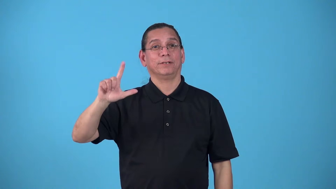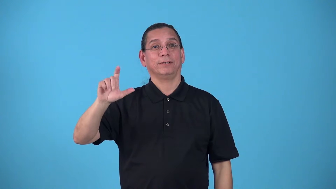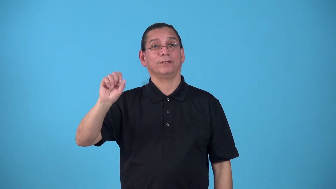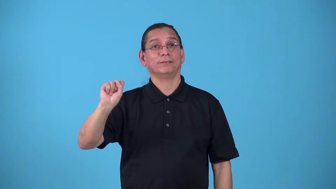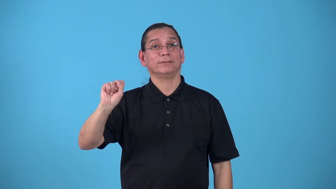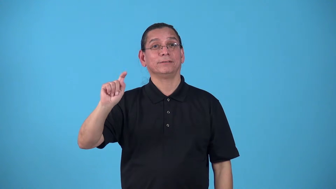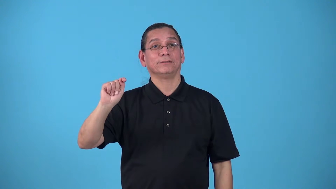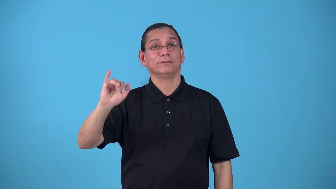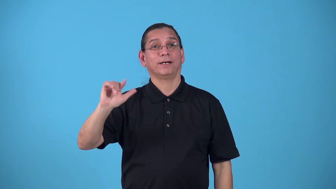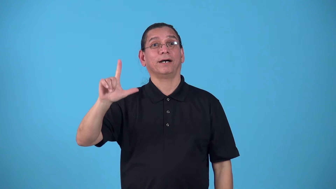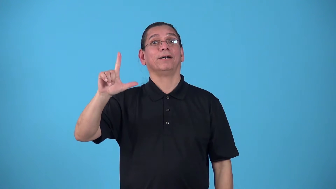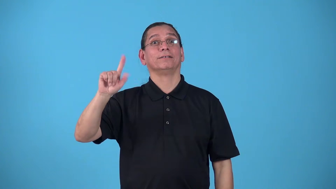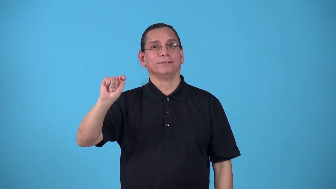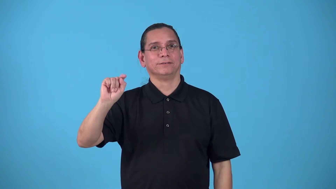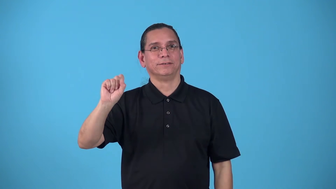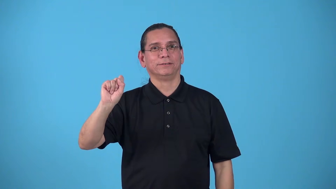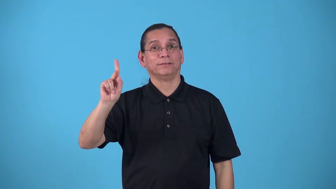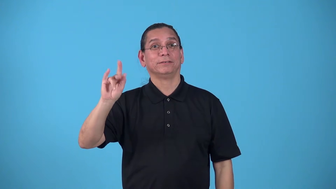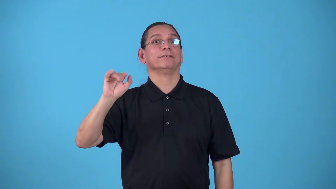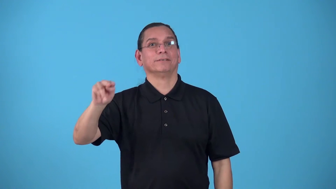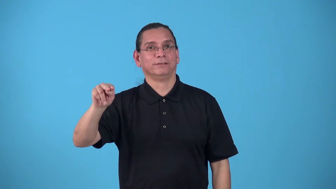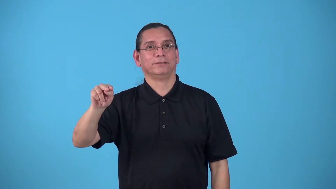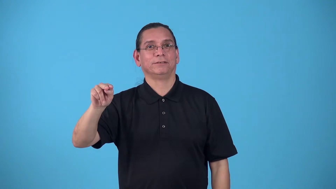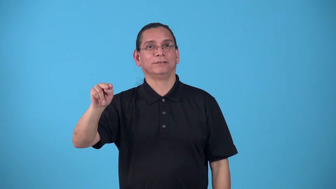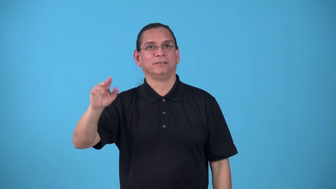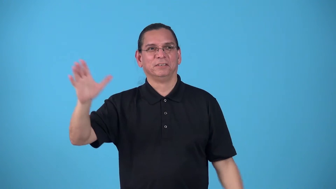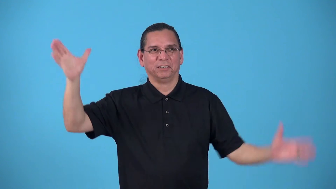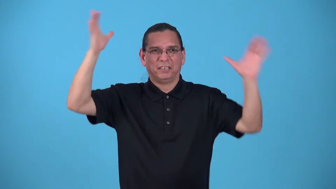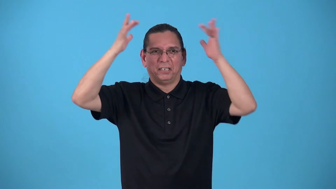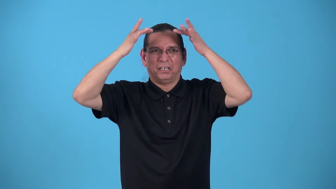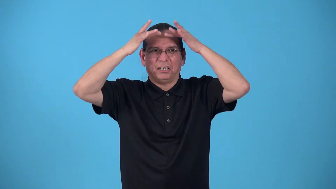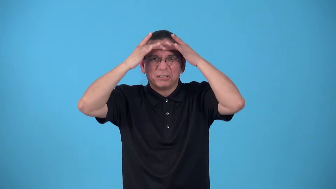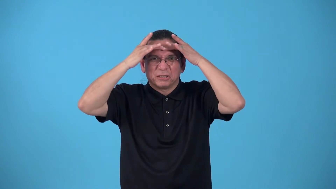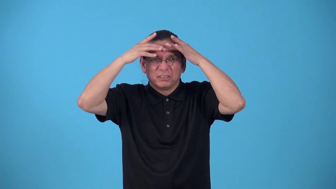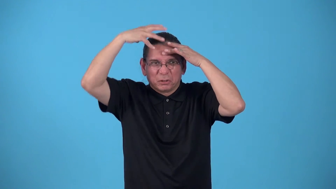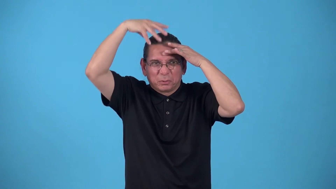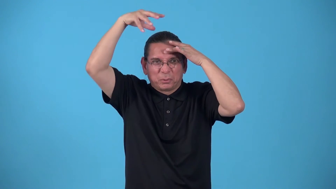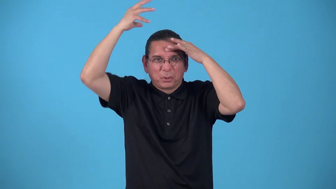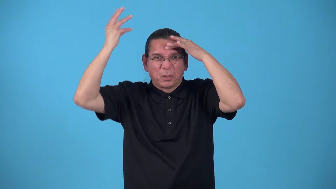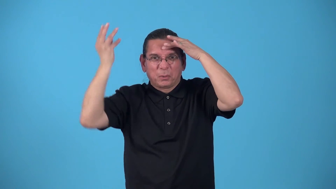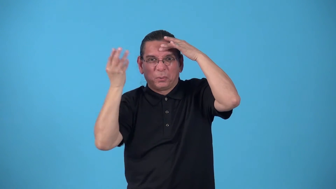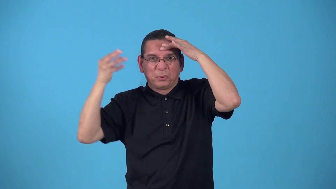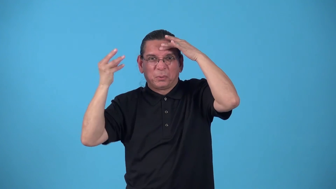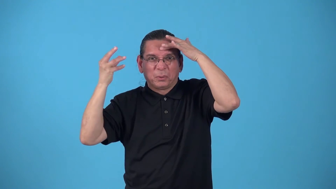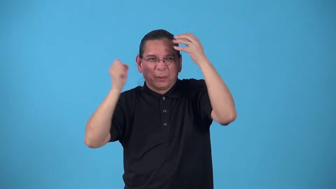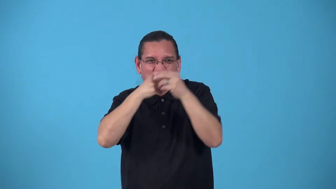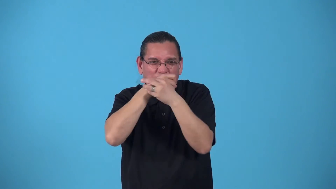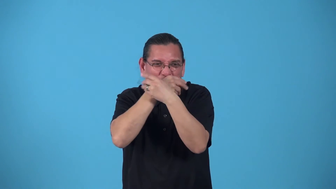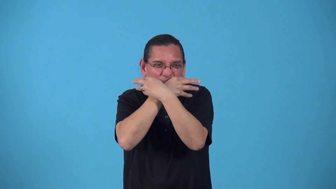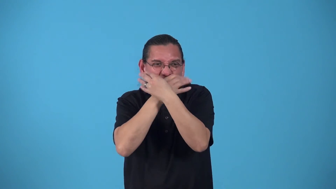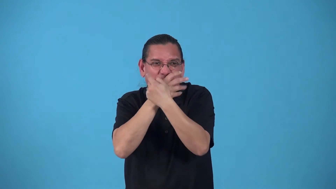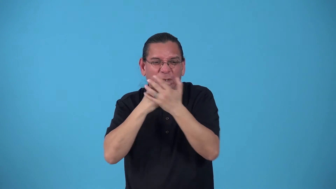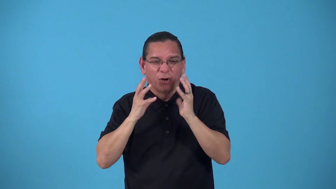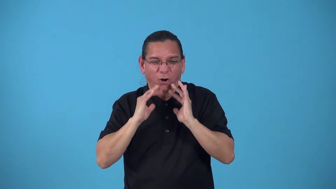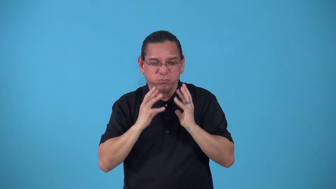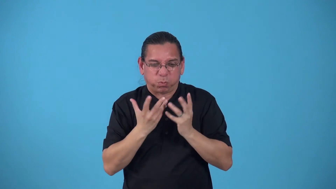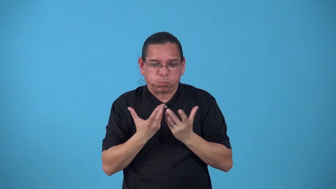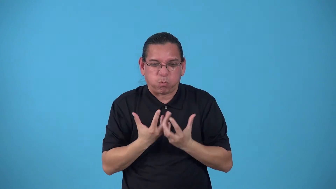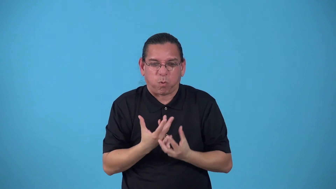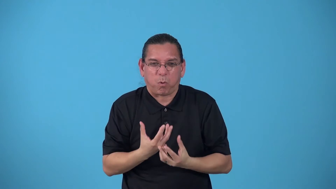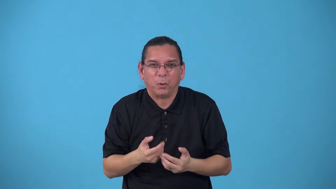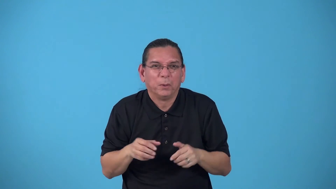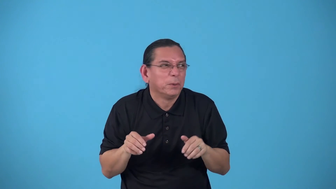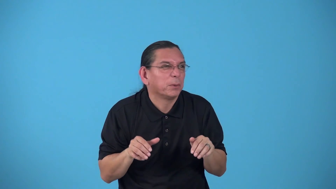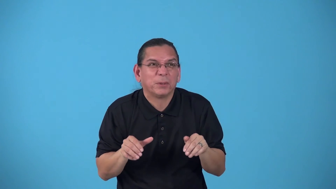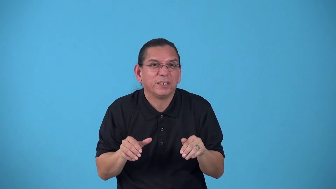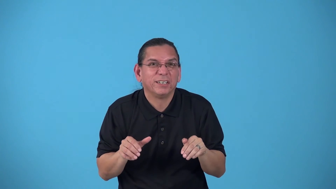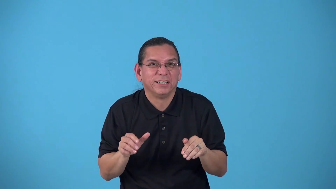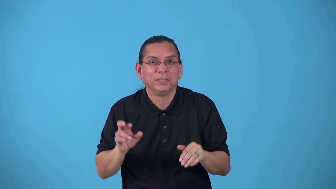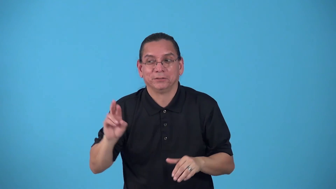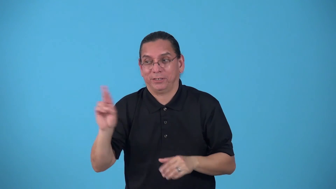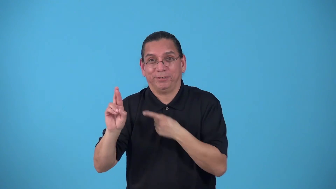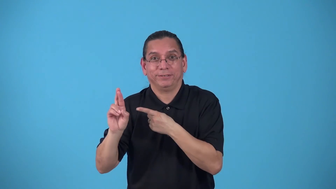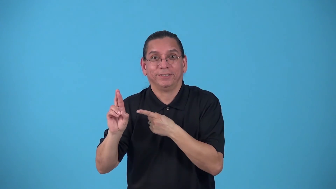rumpelstilskin-name